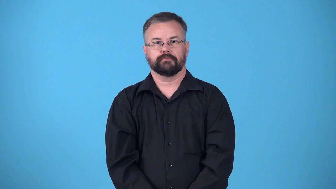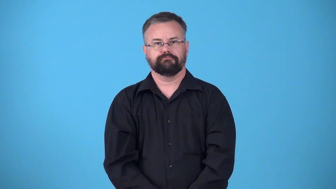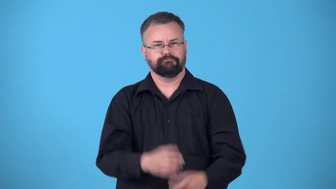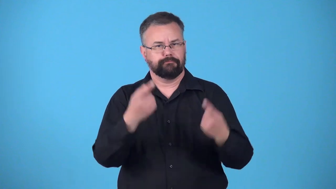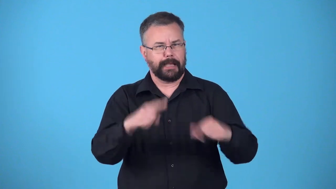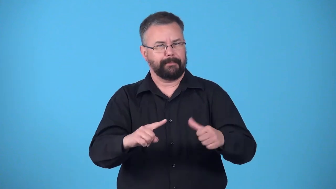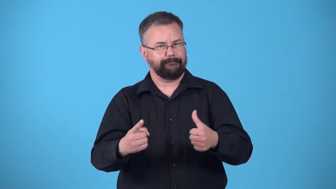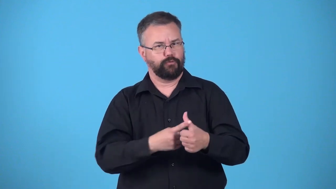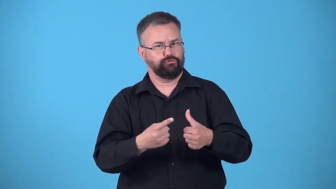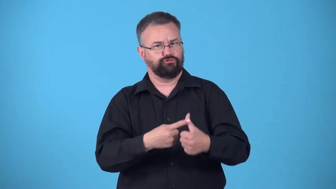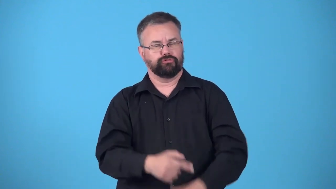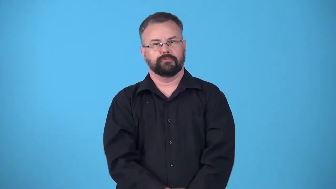at first